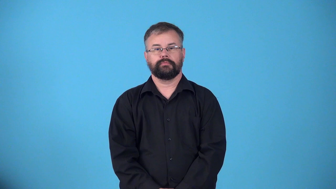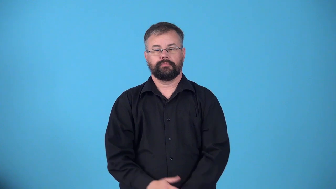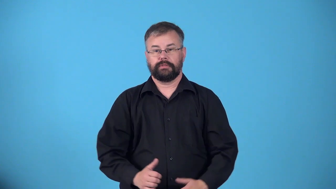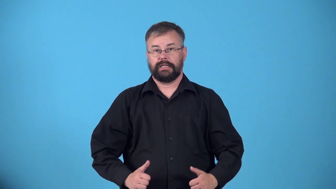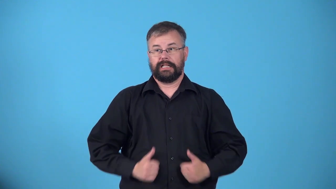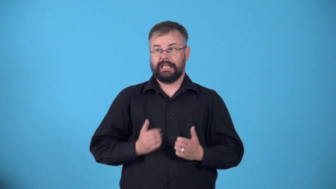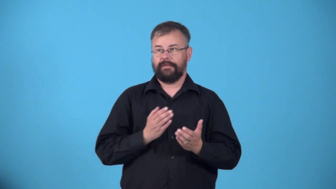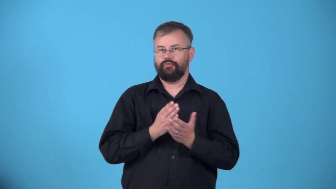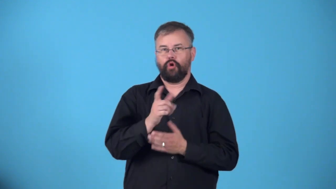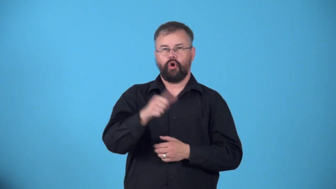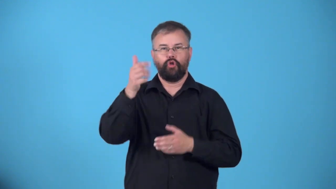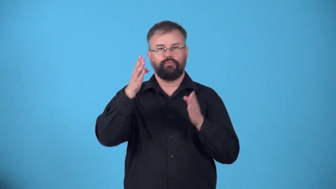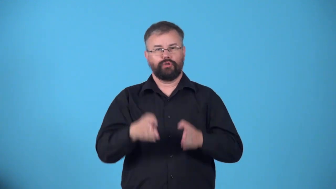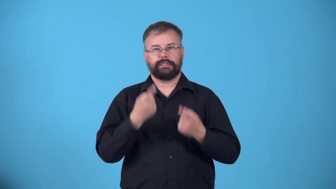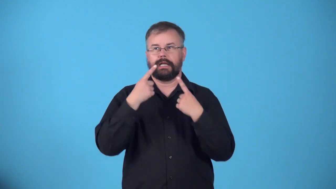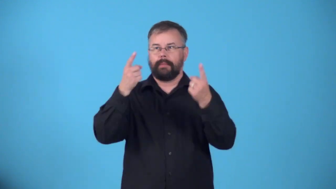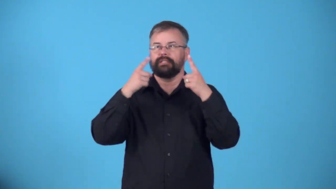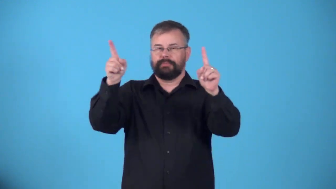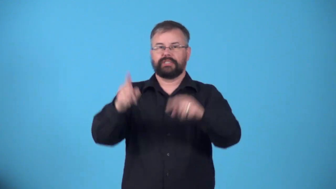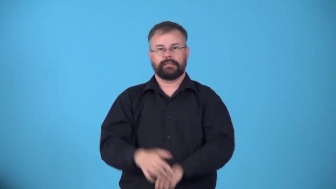live through another person